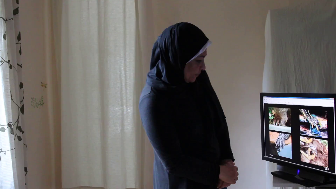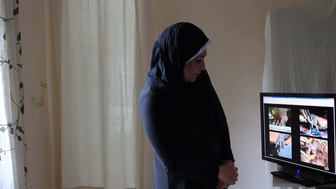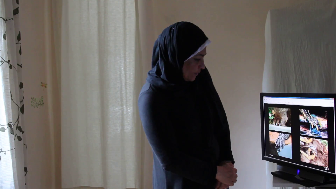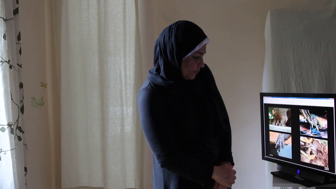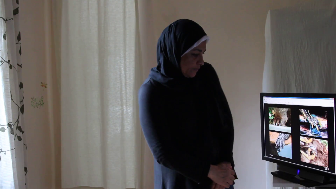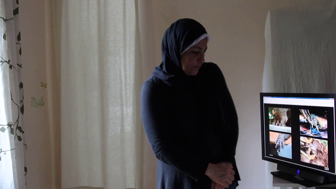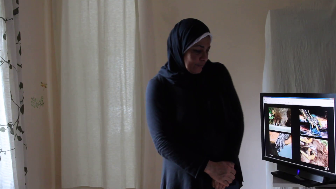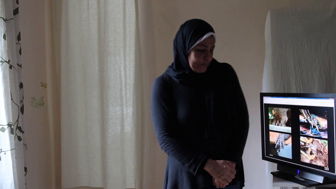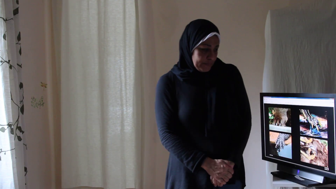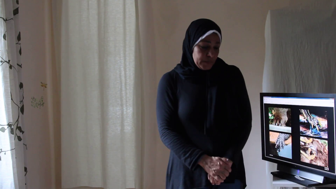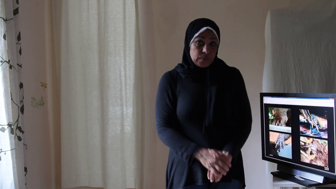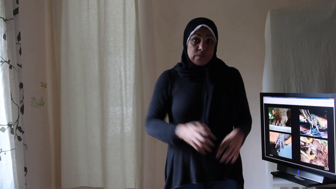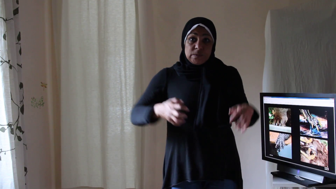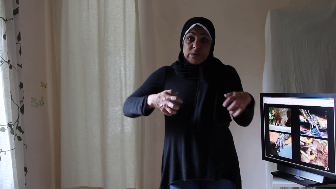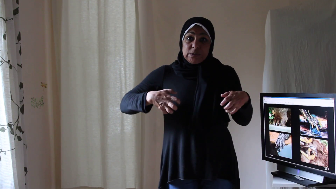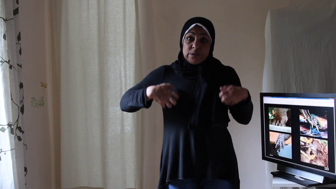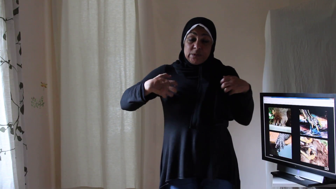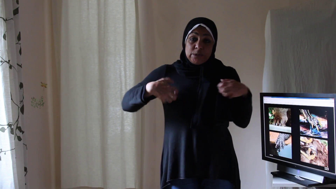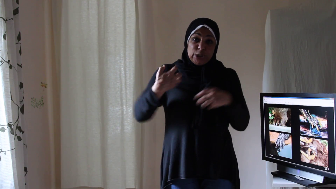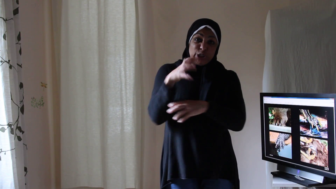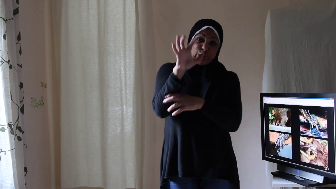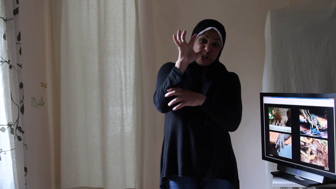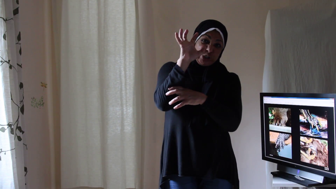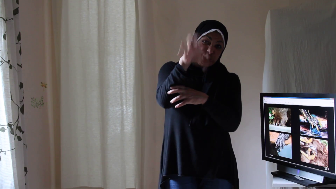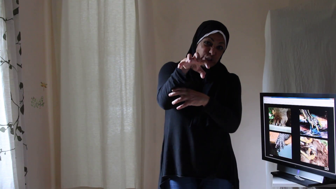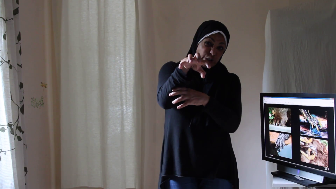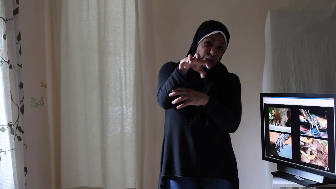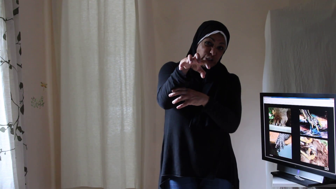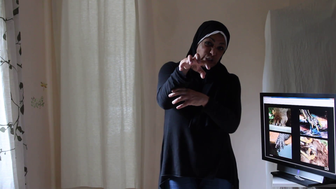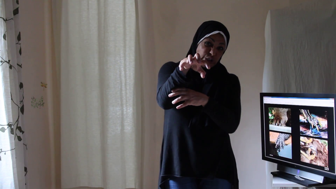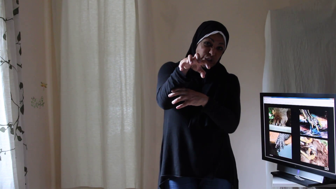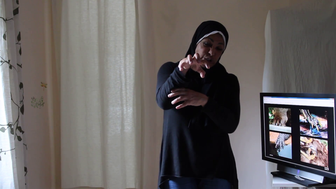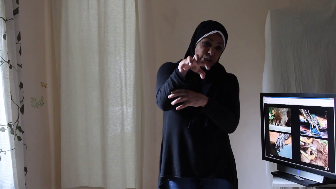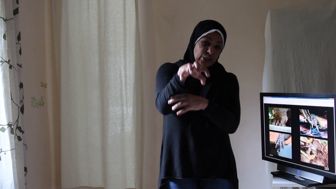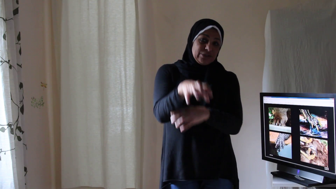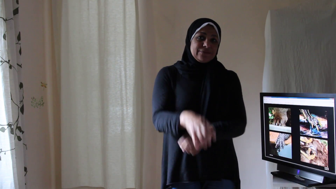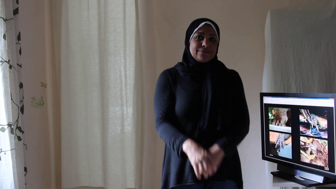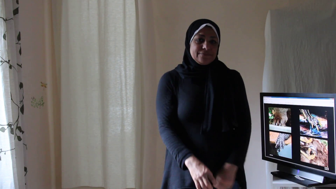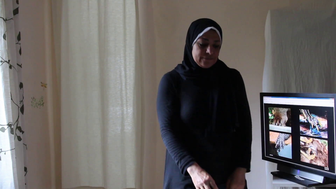claw